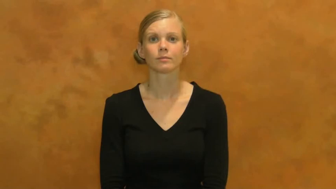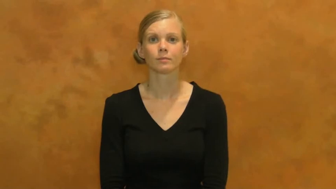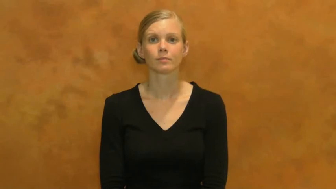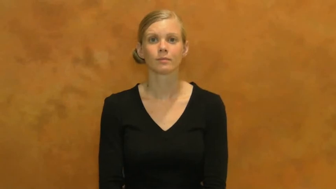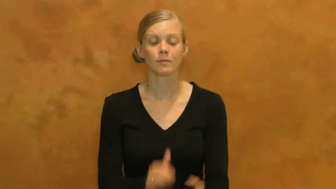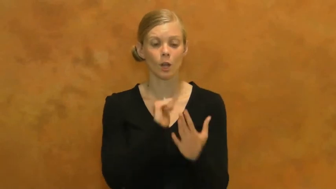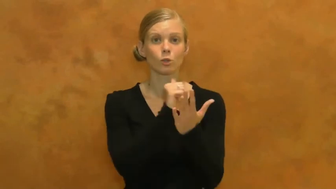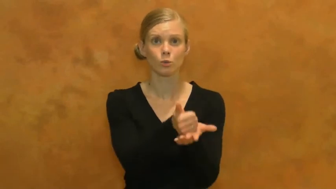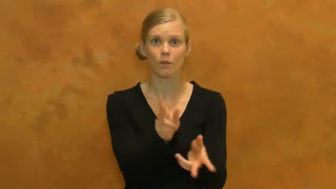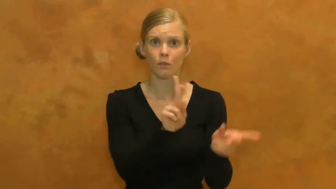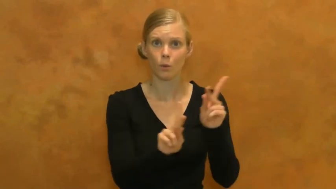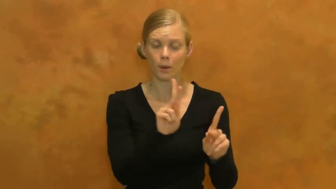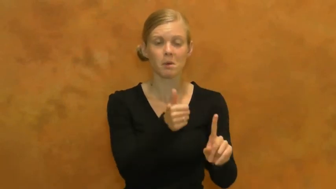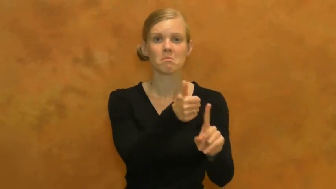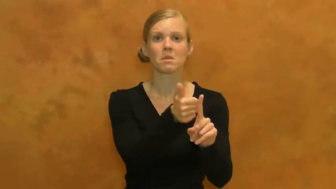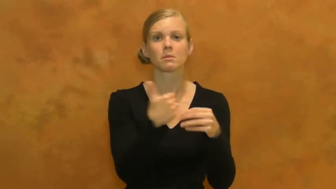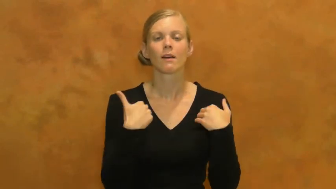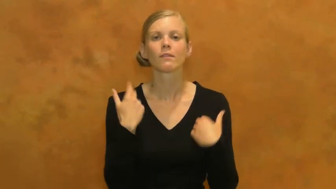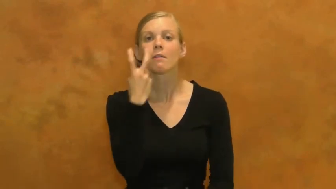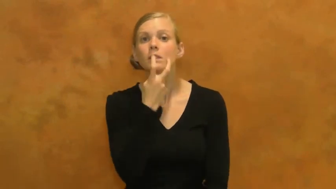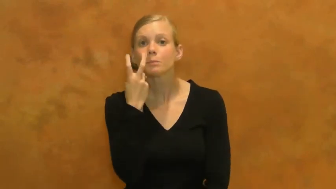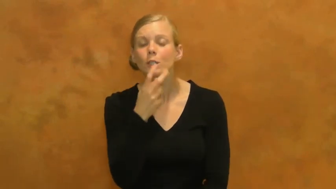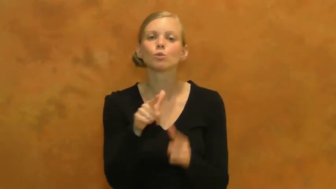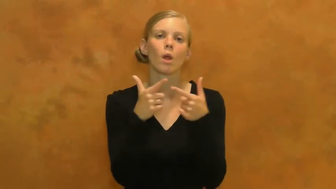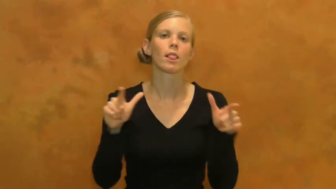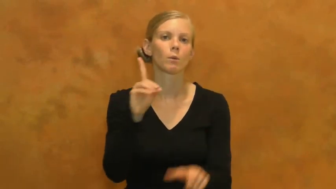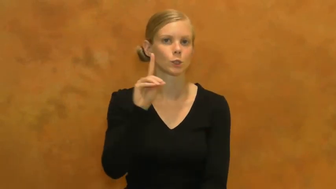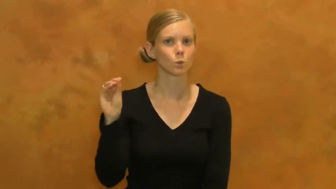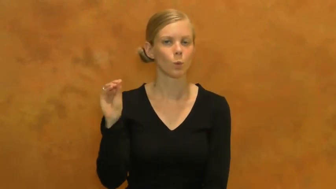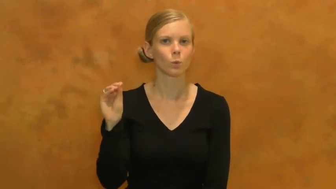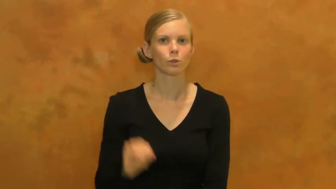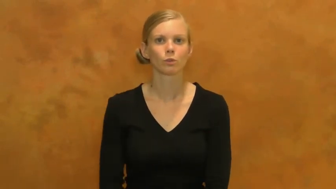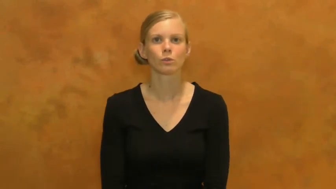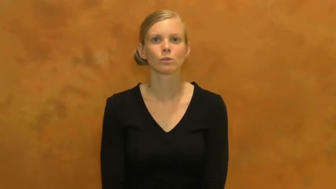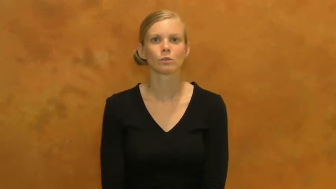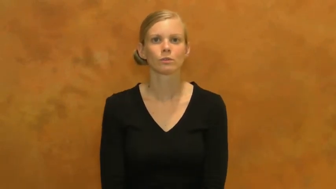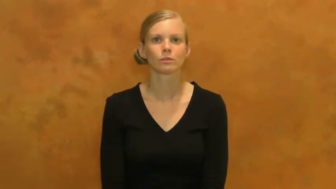speech therapy